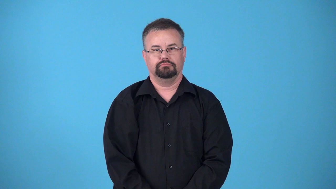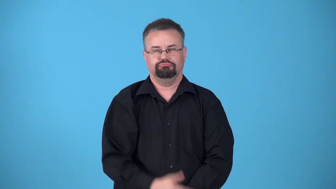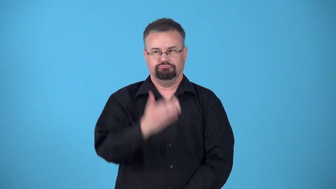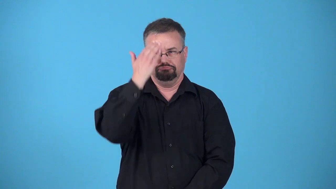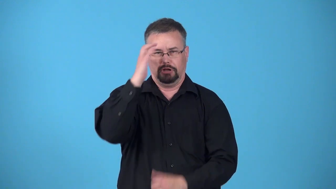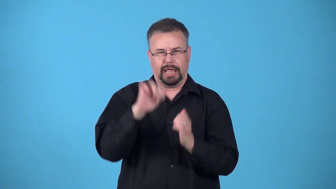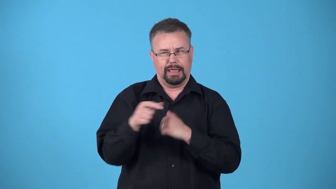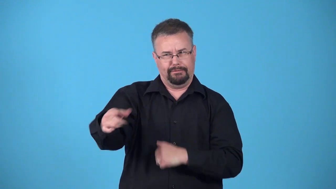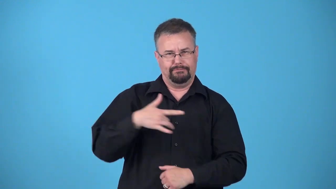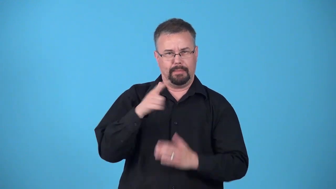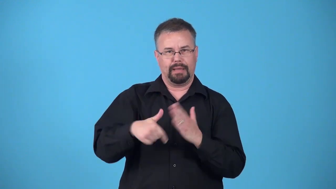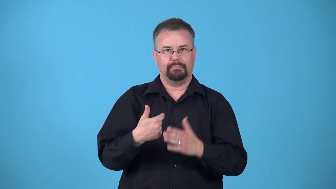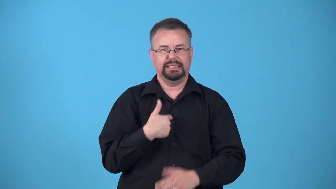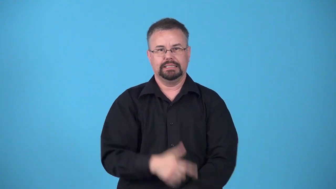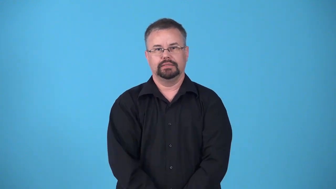know where you stand